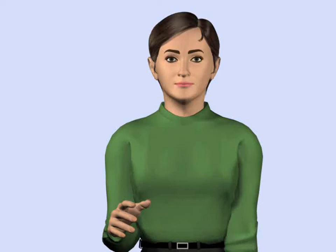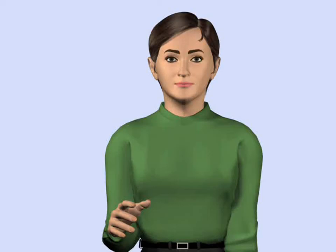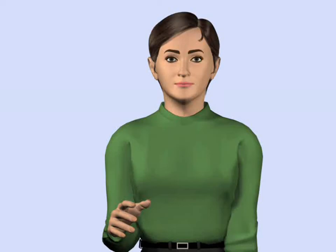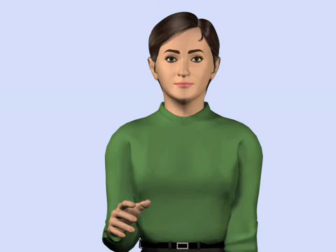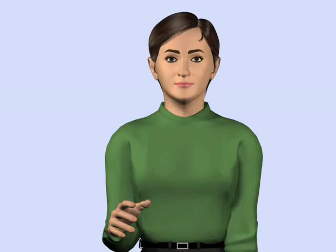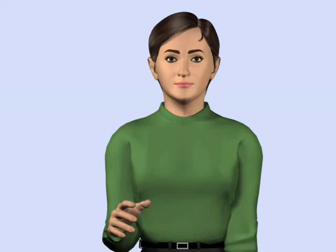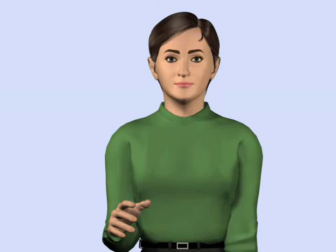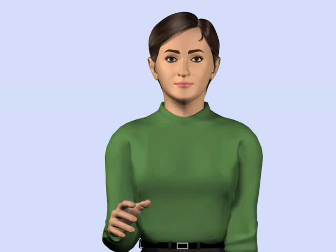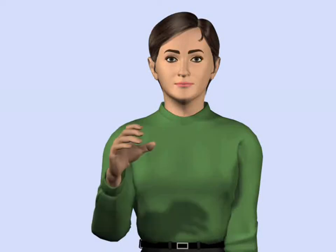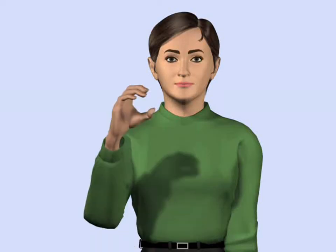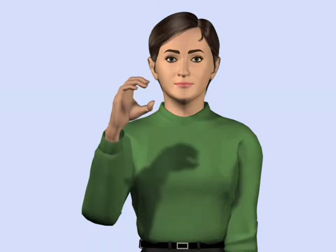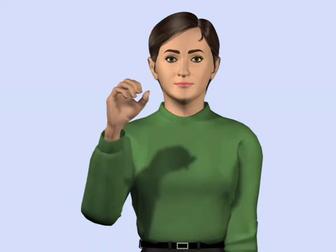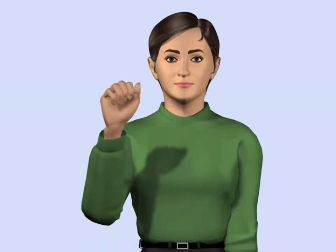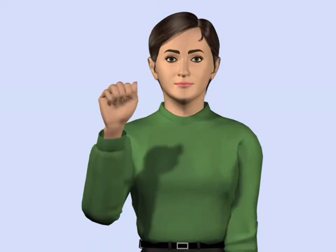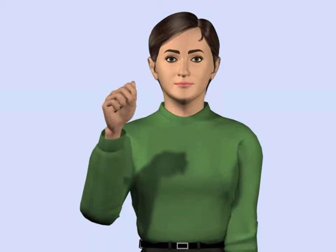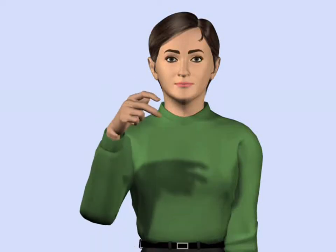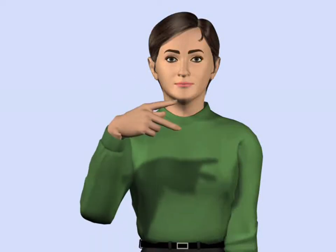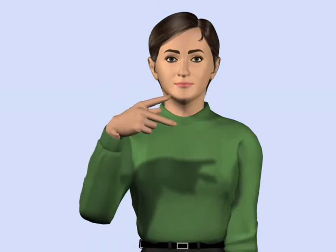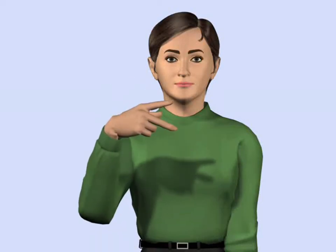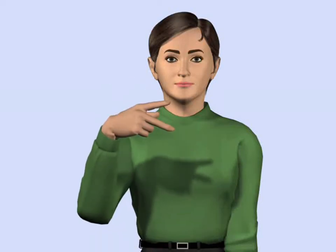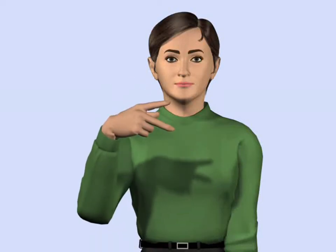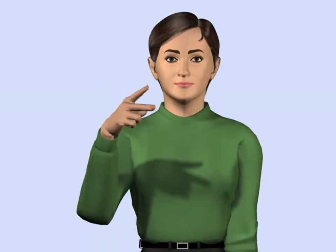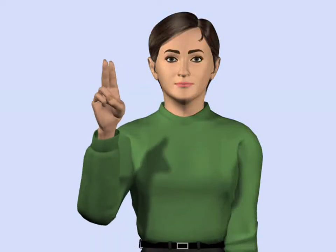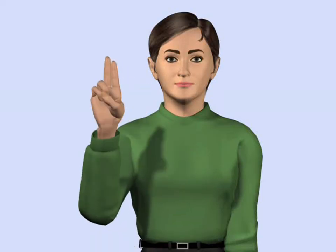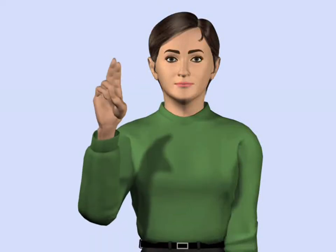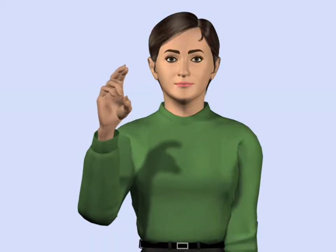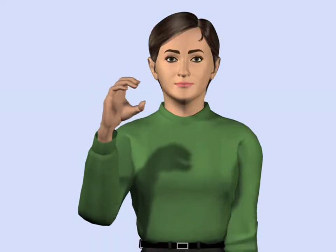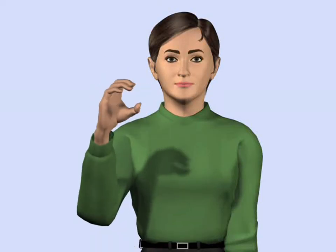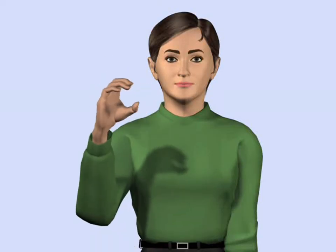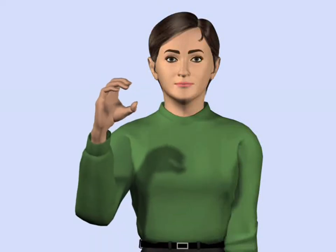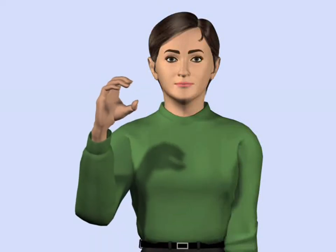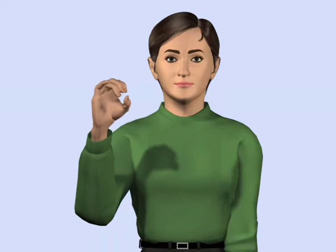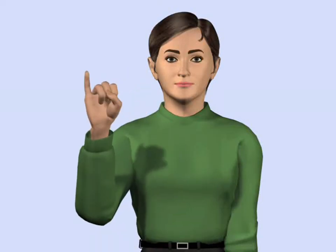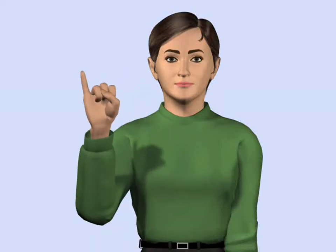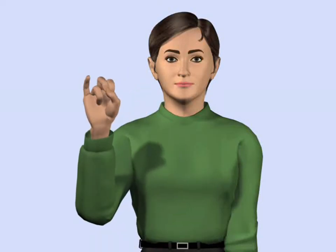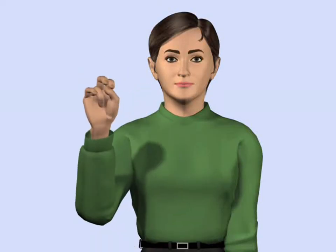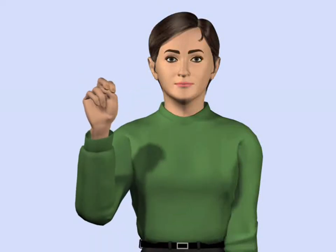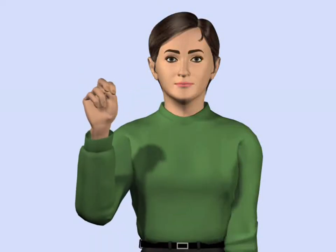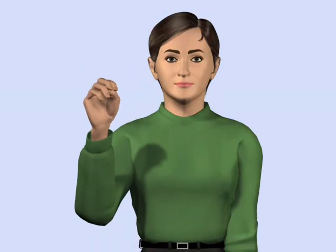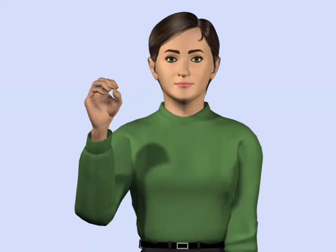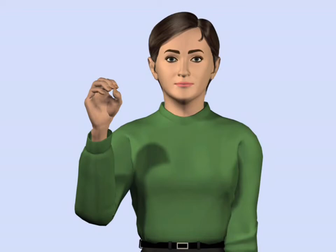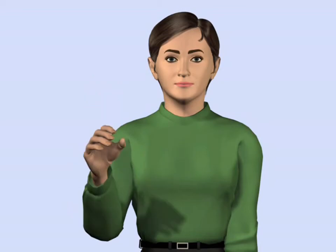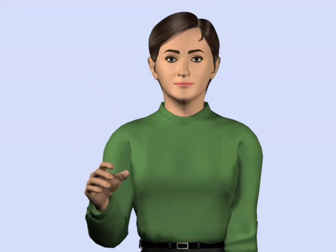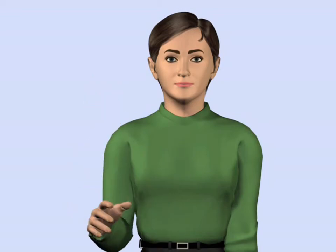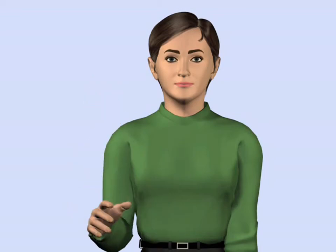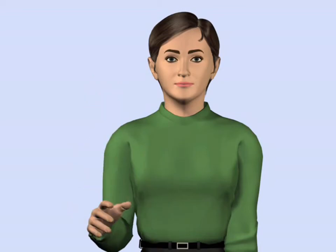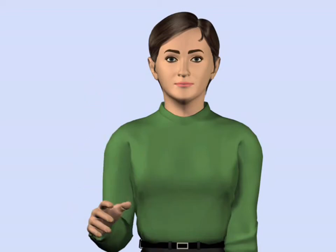cappuccino